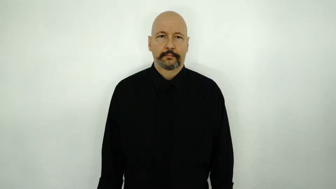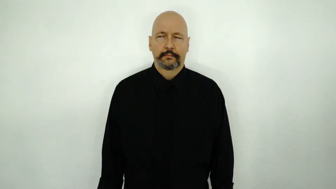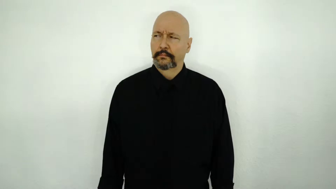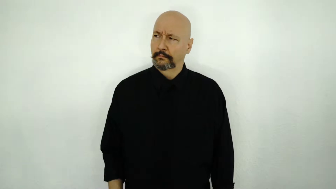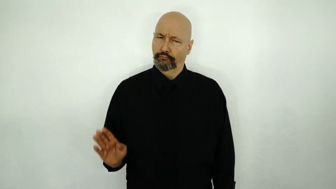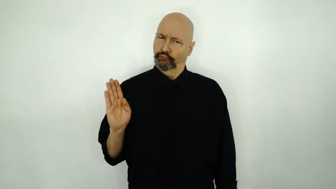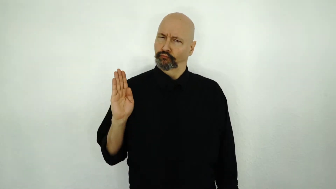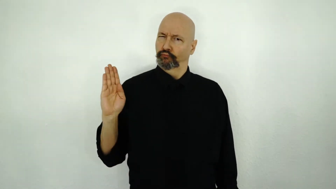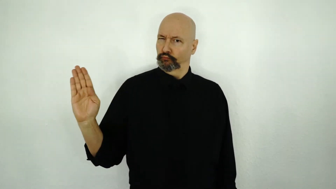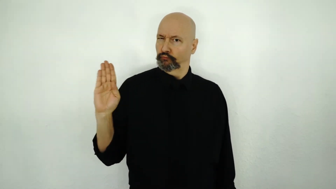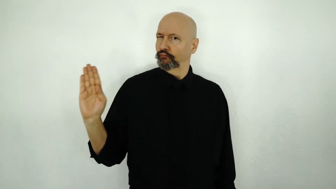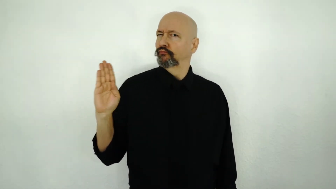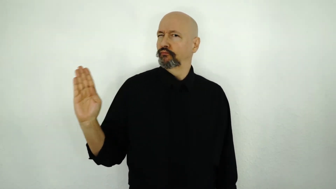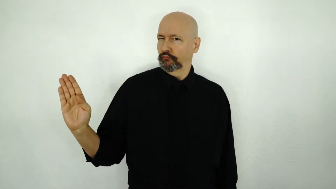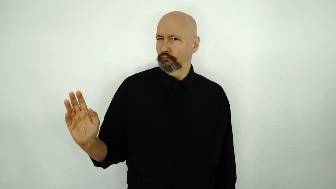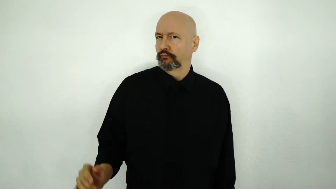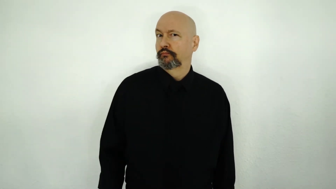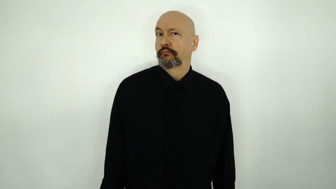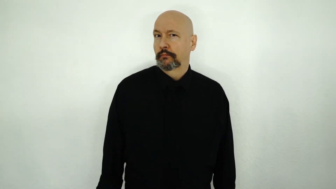BETWEEN-that-person-and-me